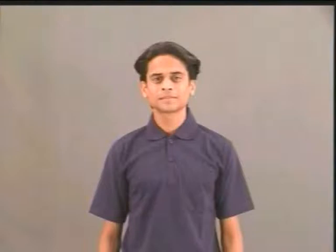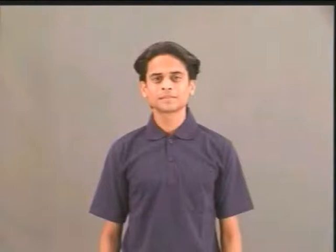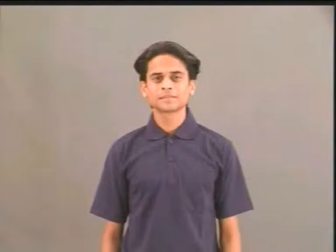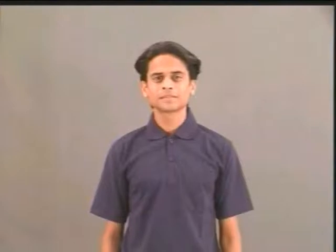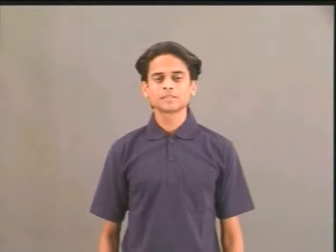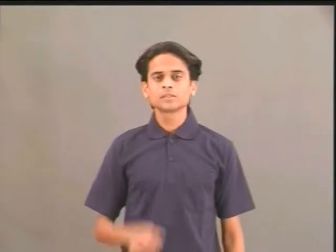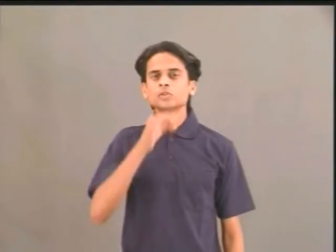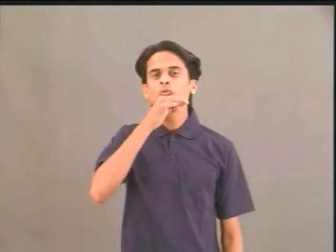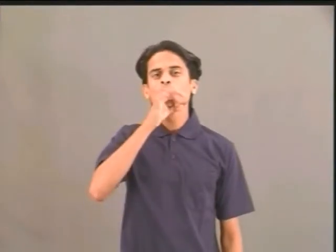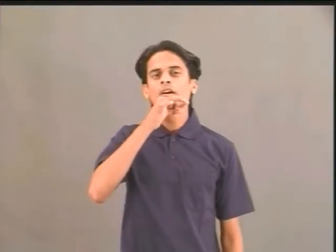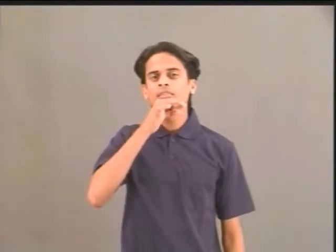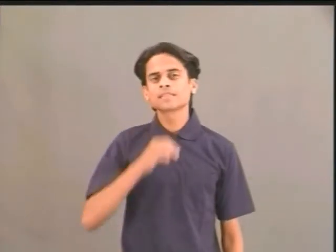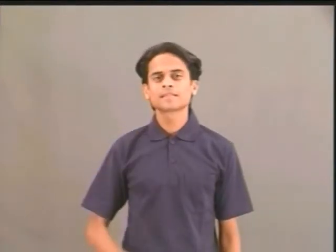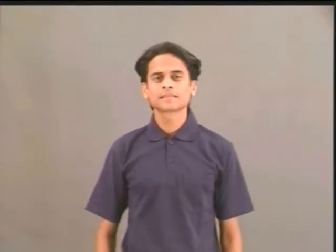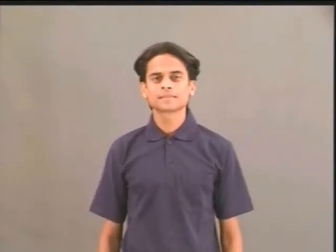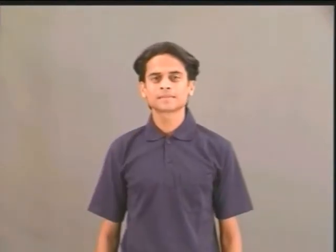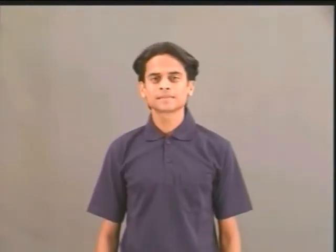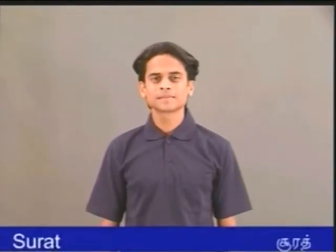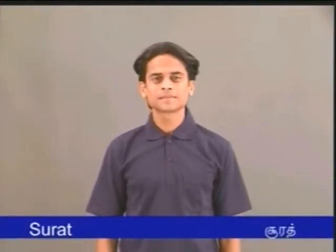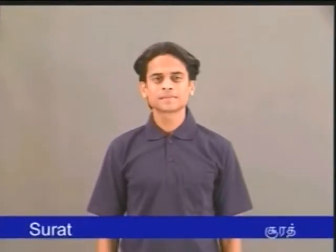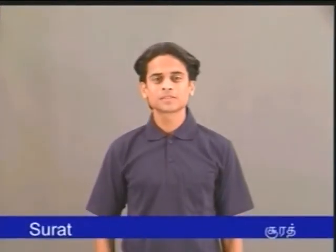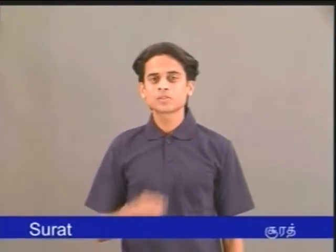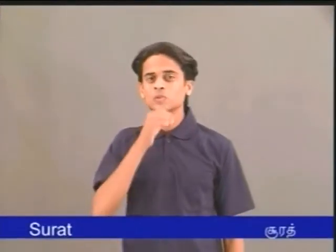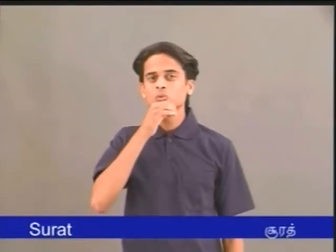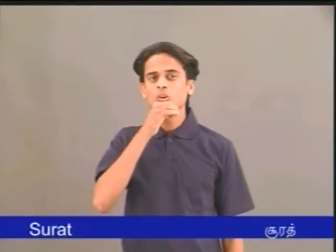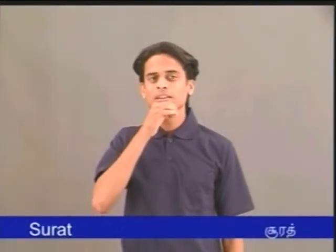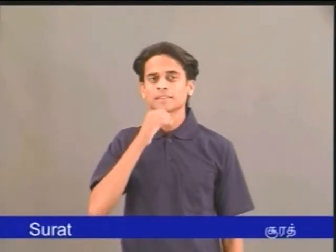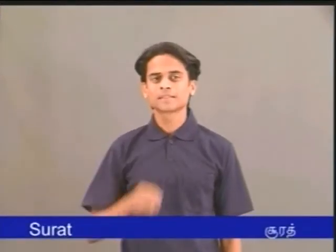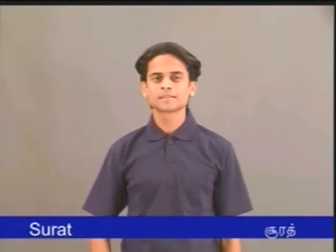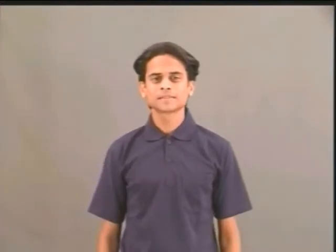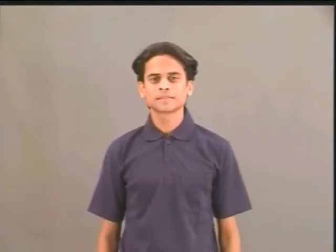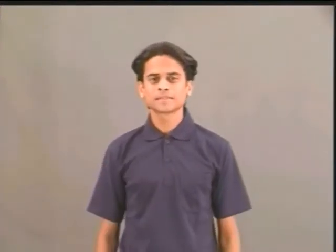surat